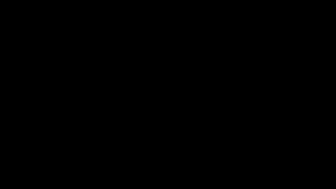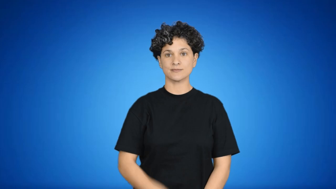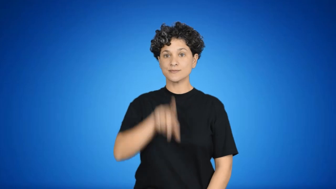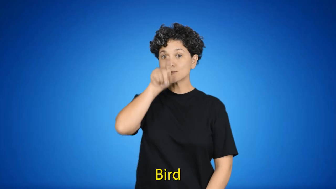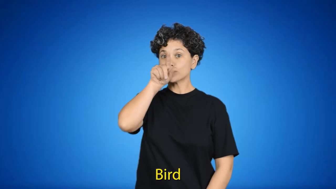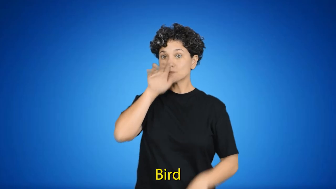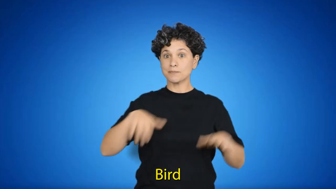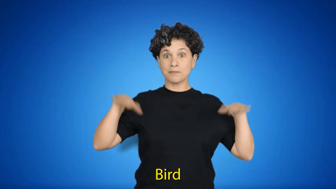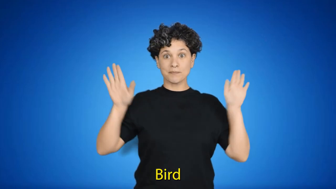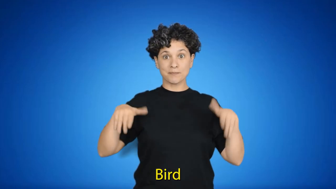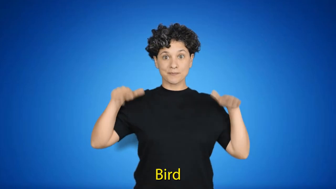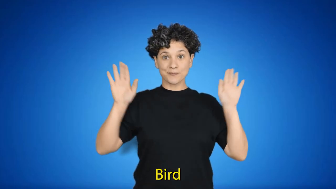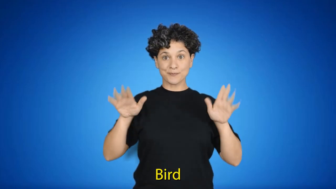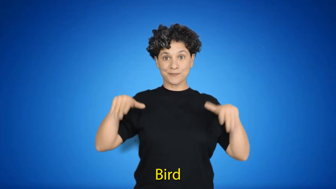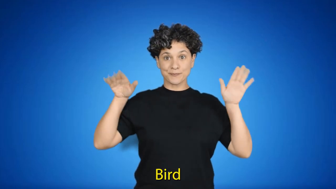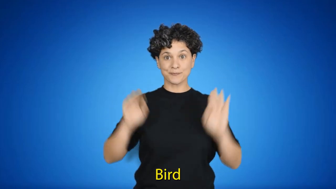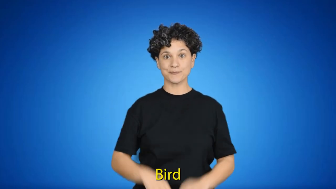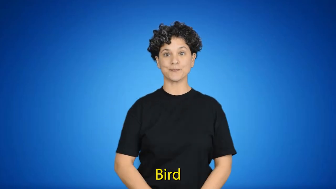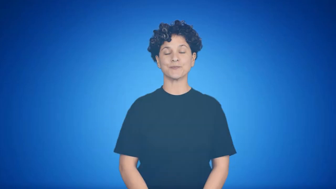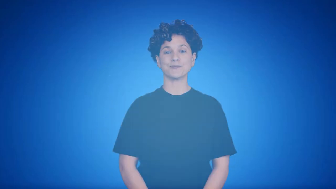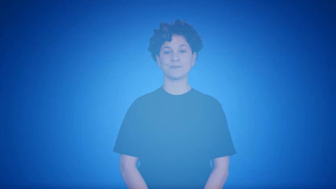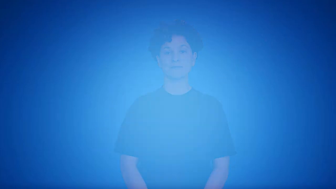Bird